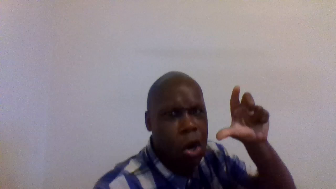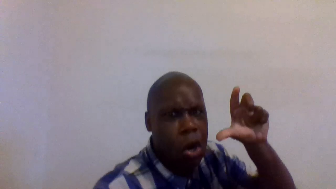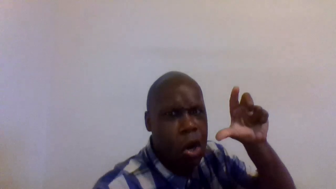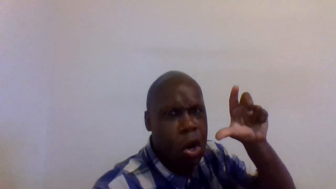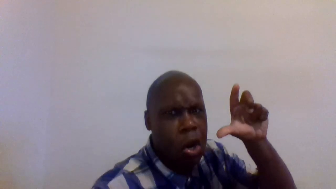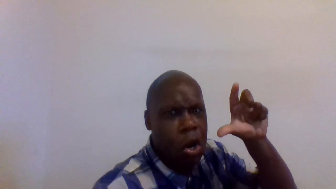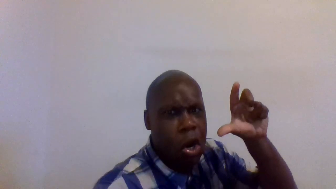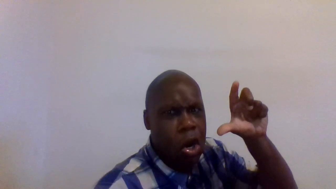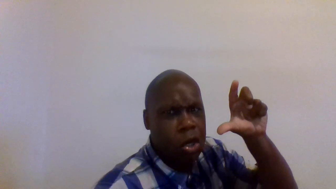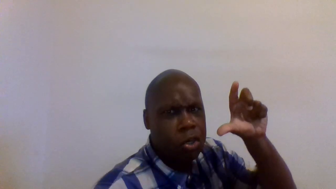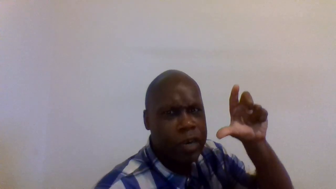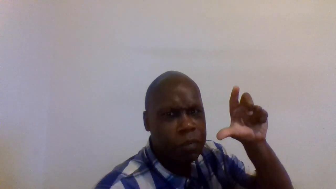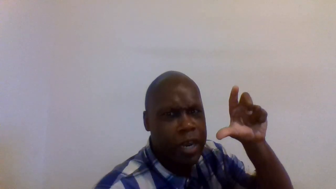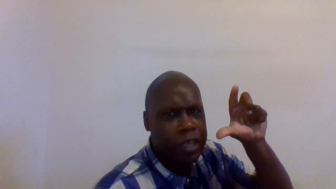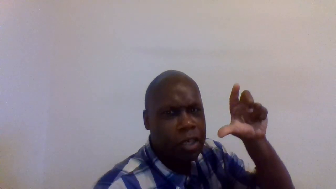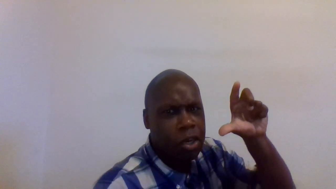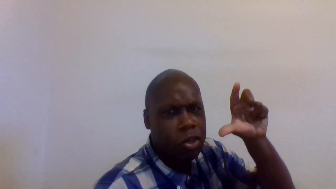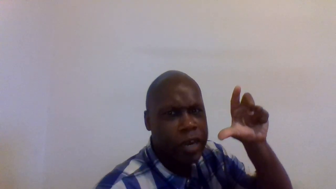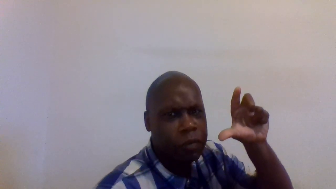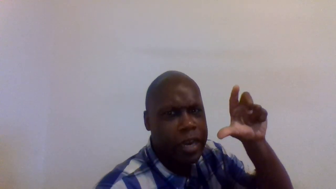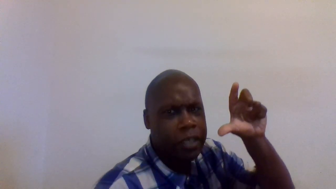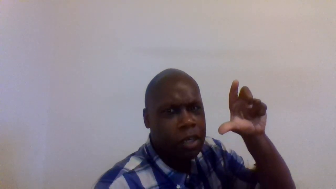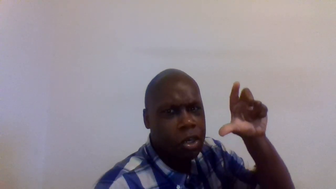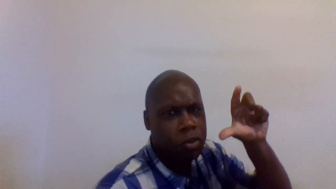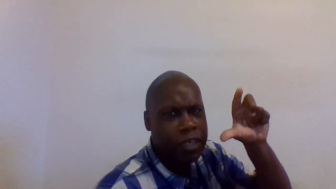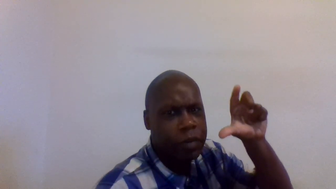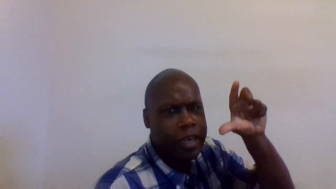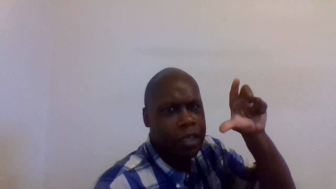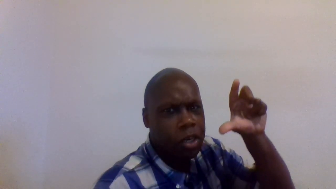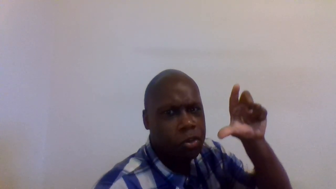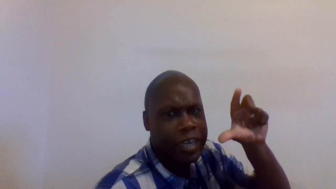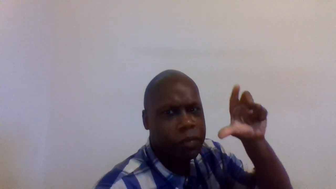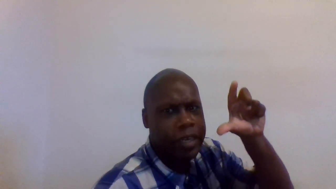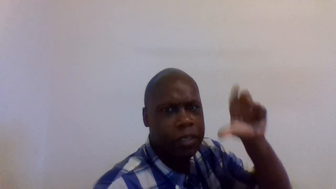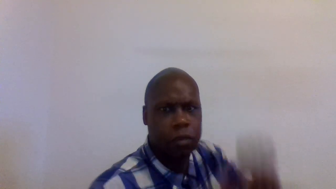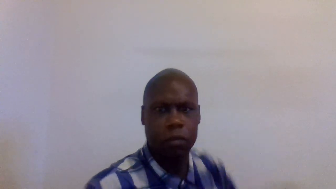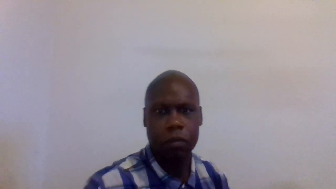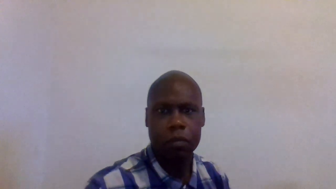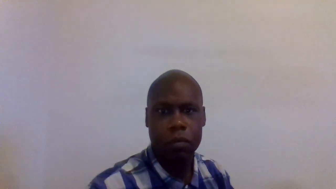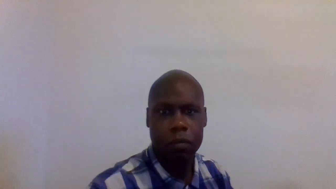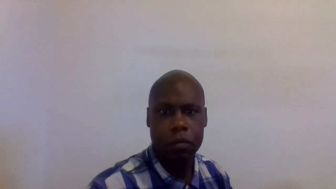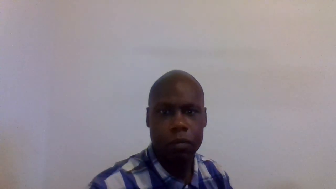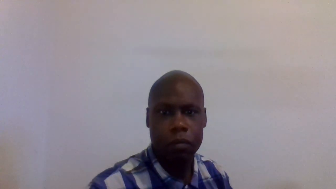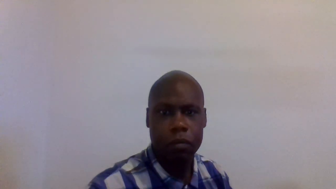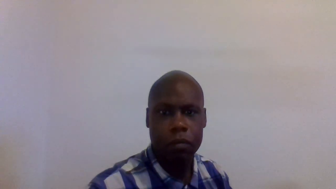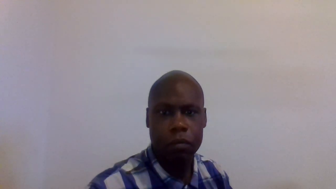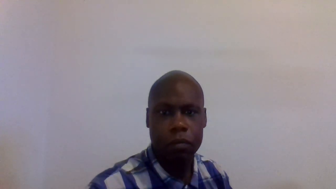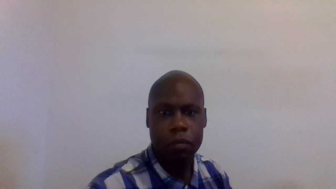Christmas